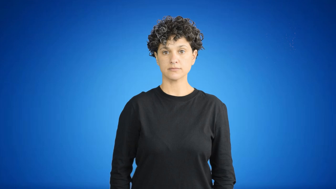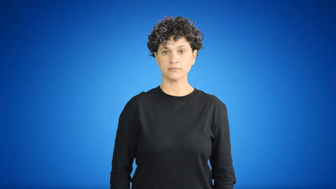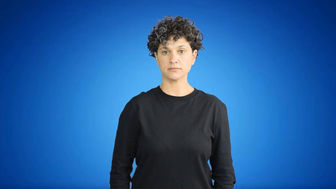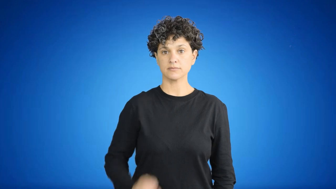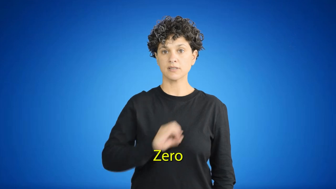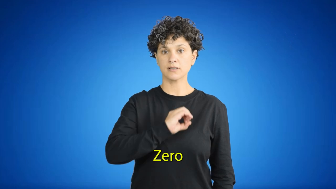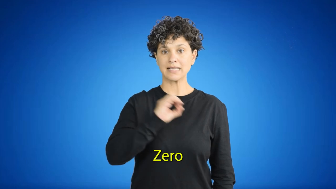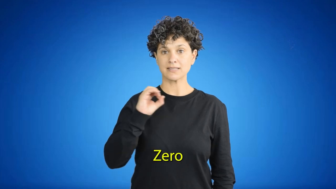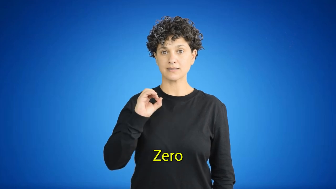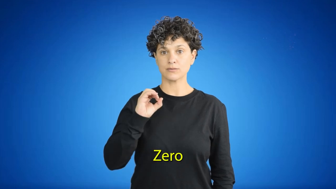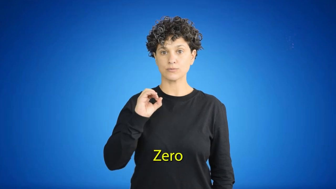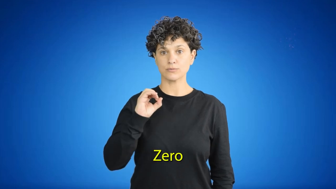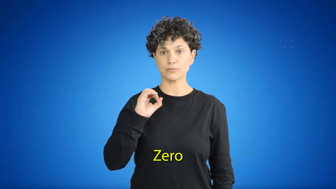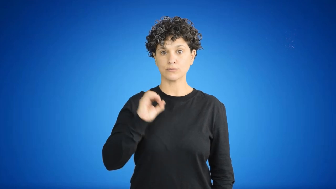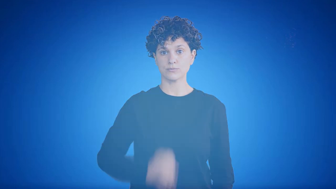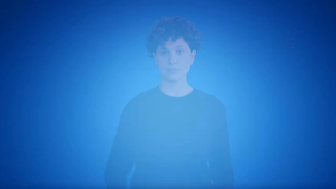Zero